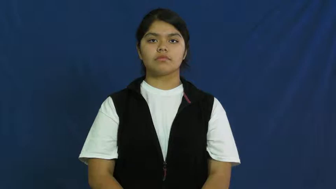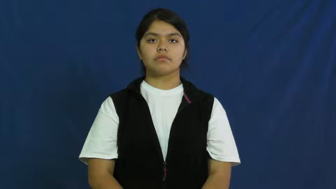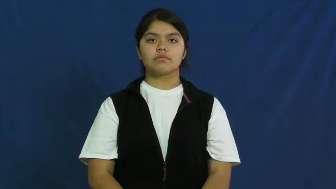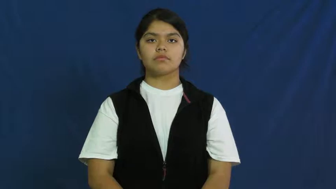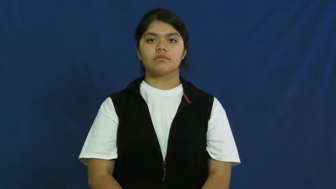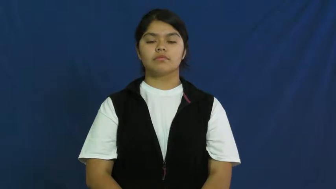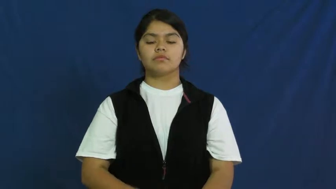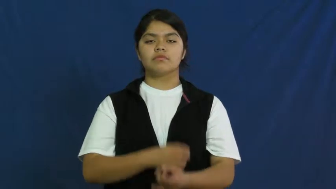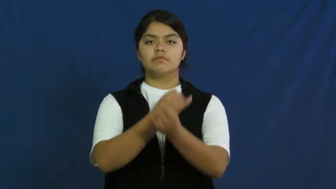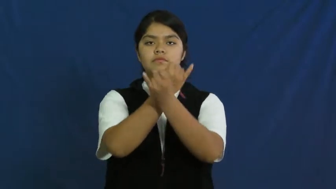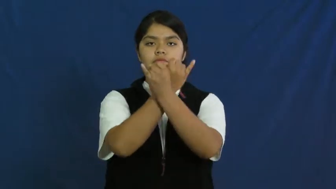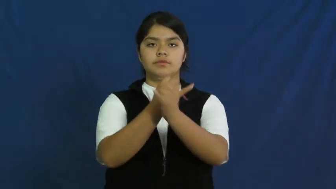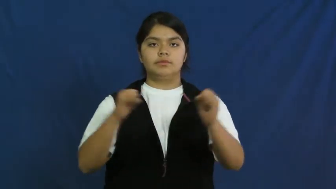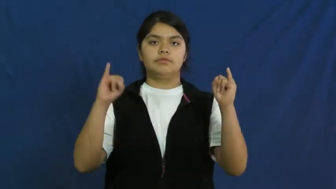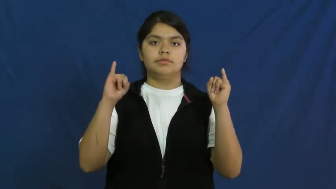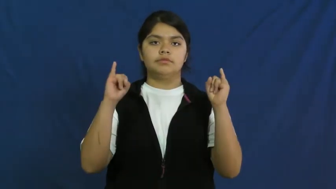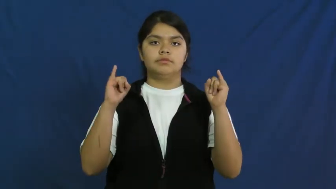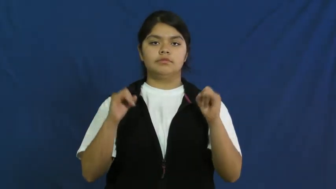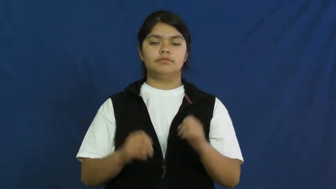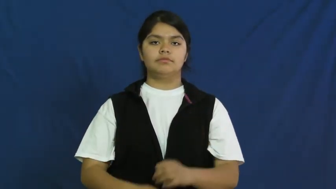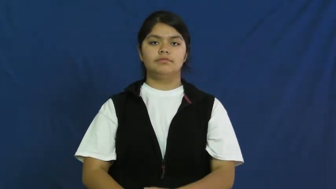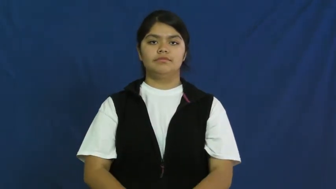independent,autonomous